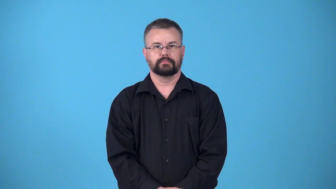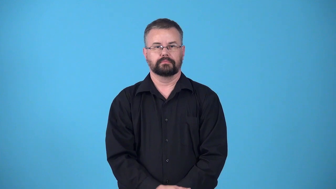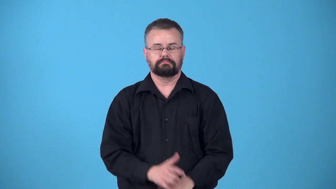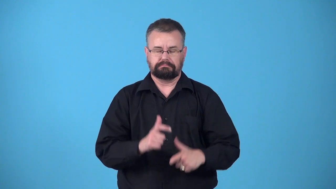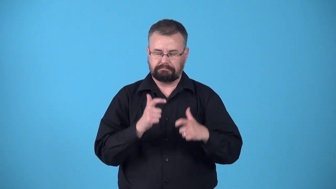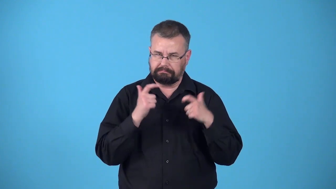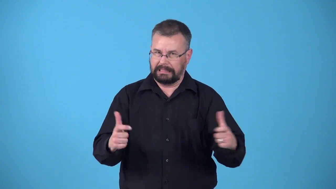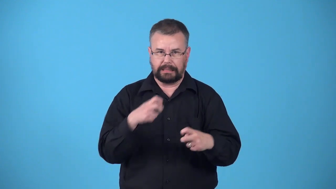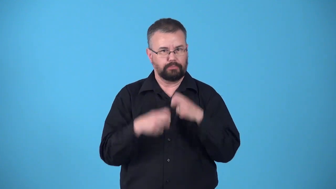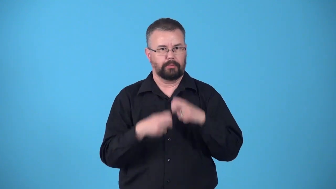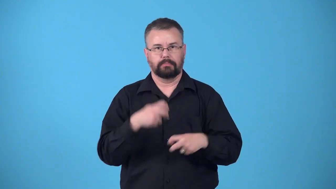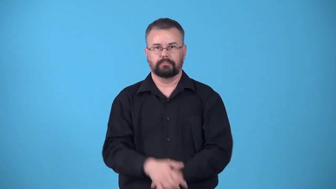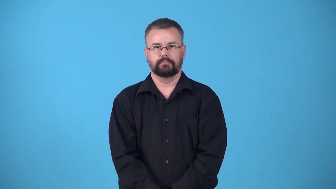federal case